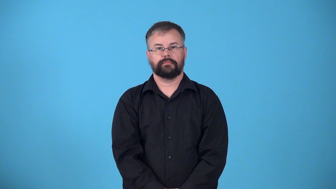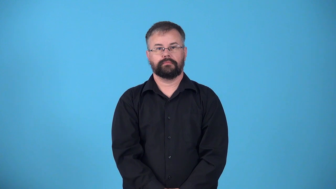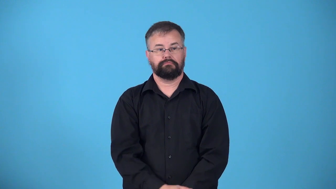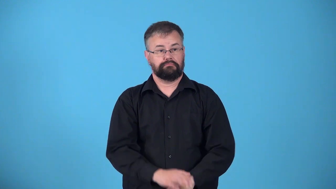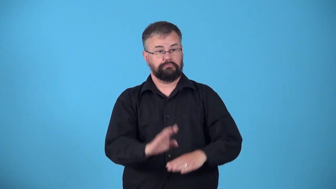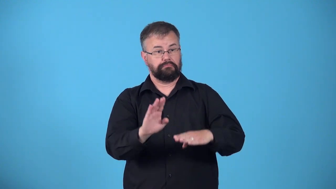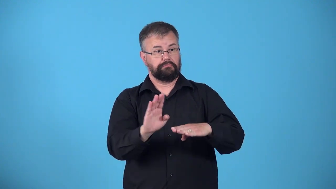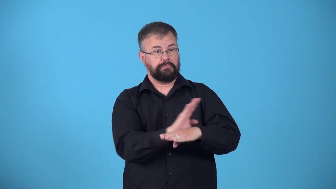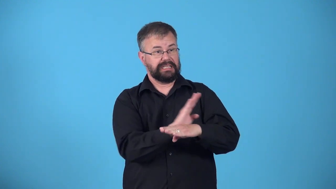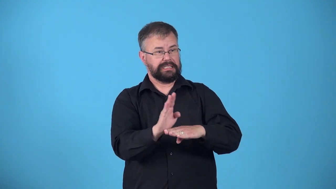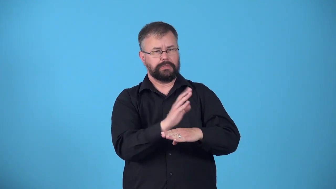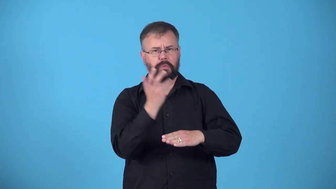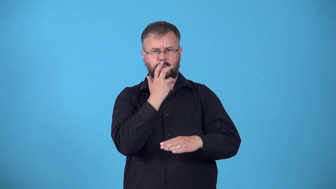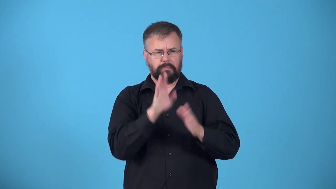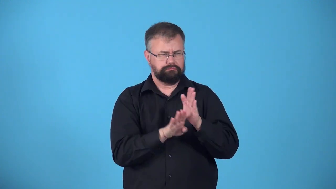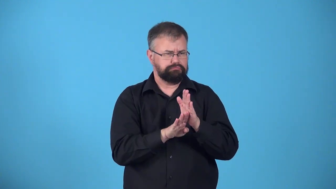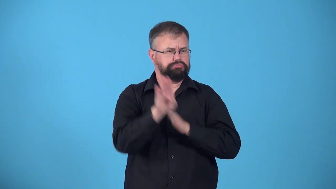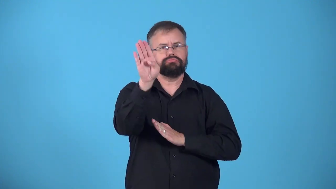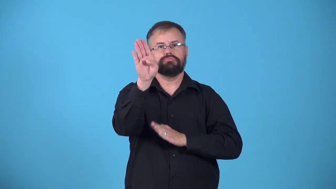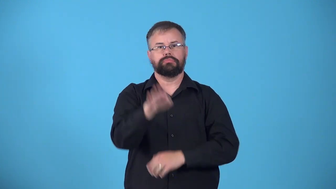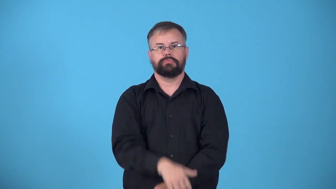industry